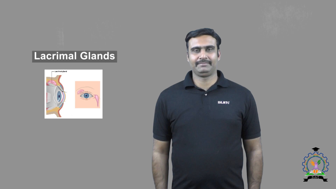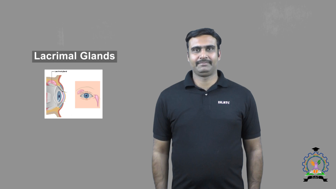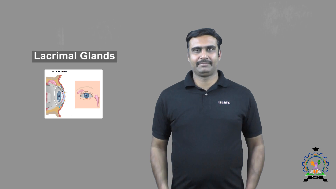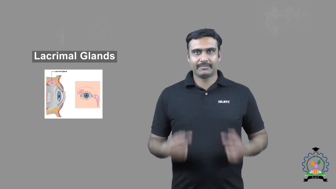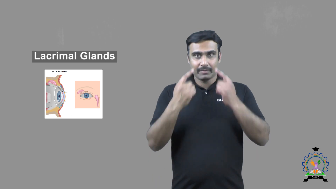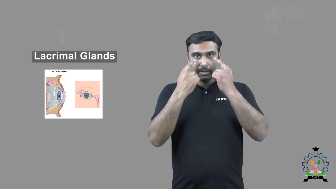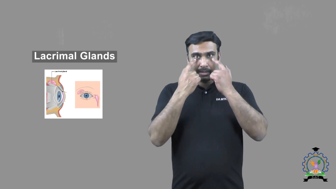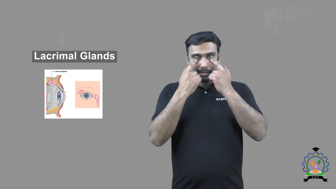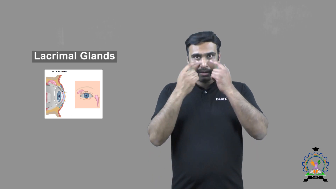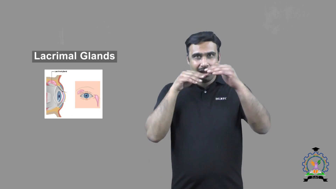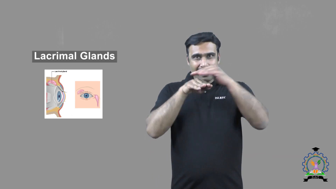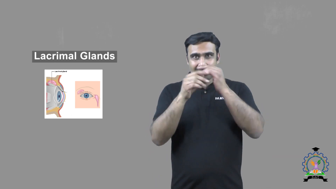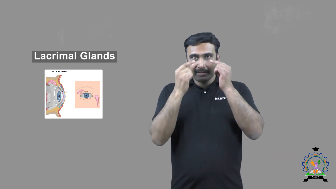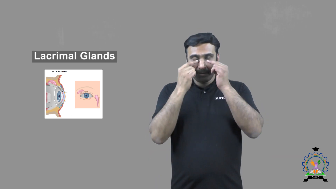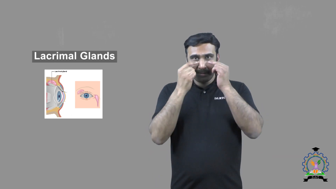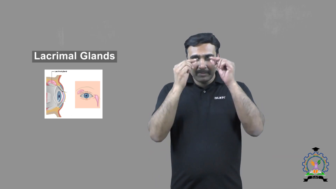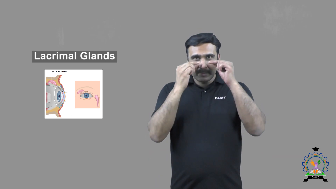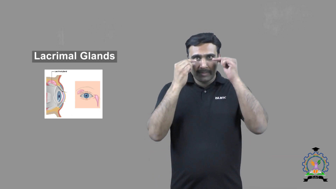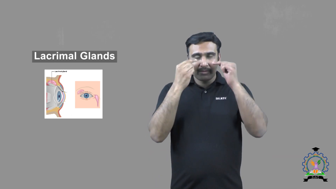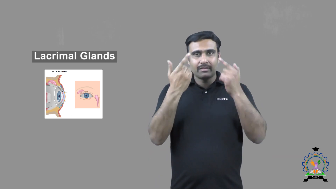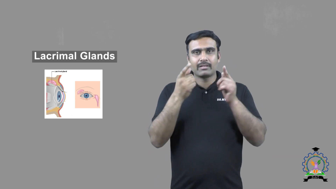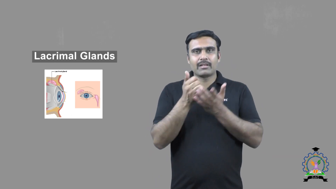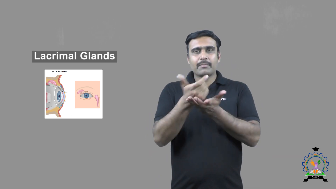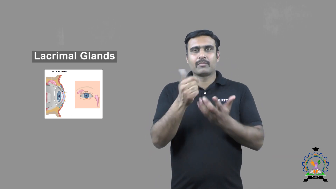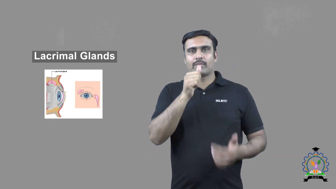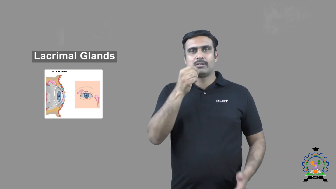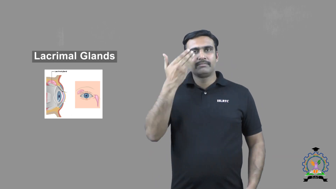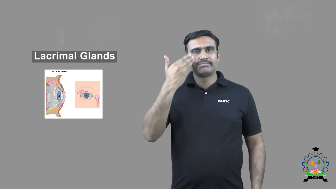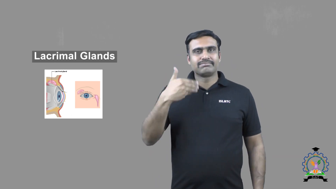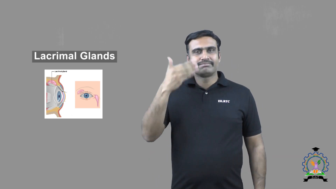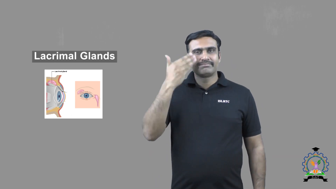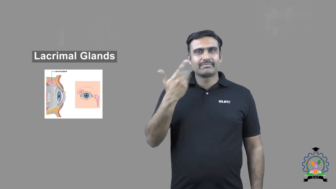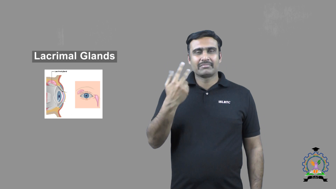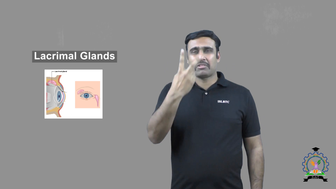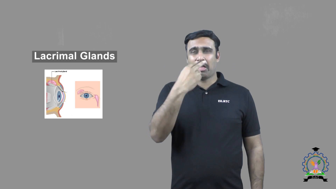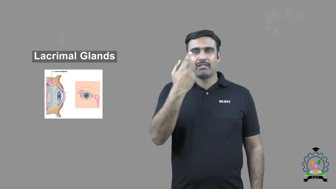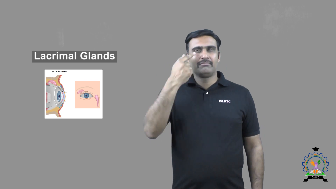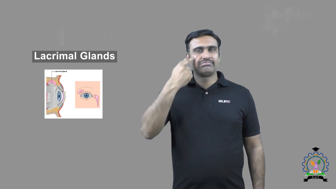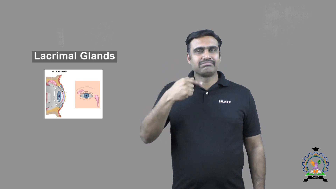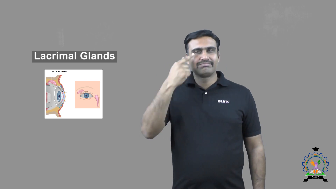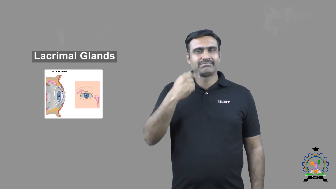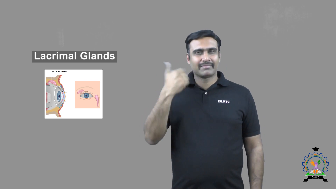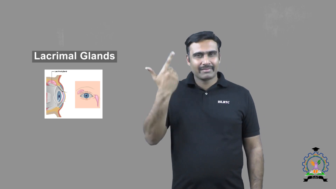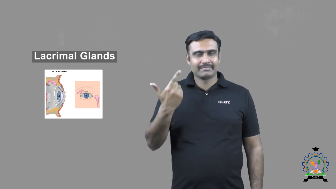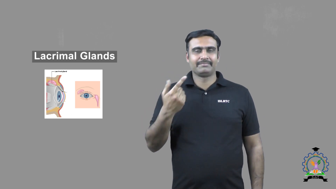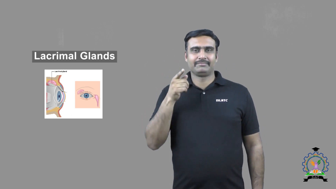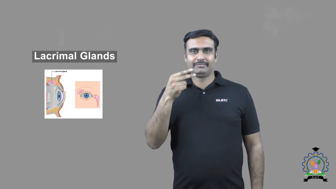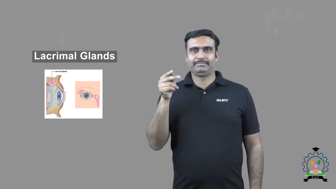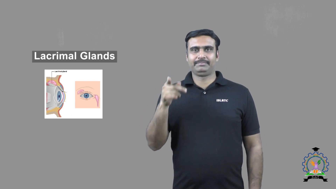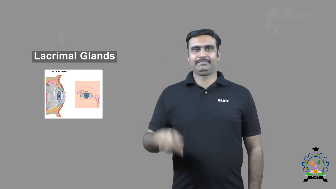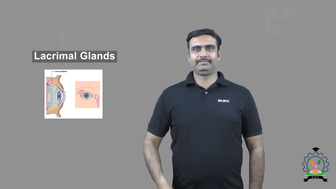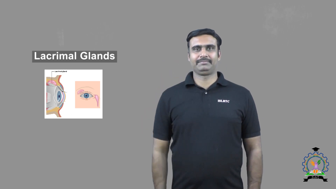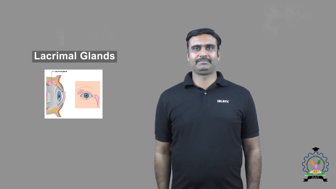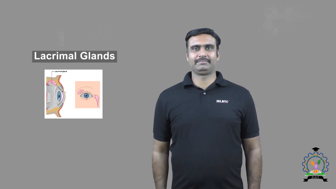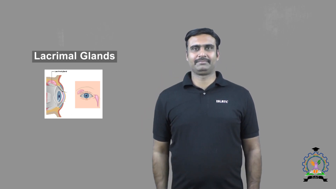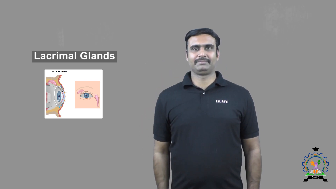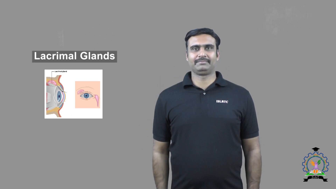Lacrimal Glands